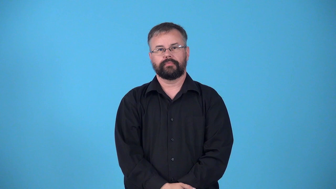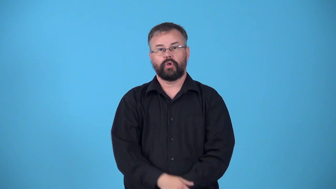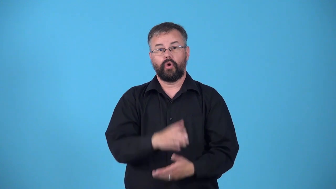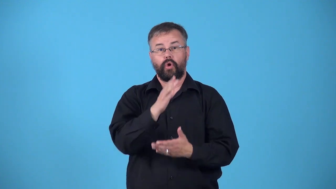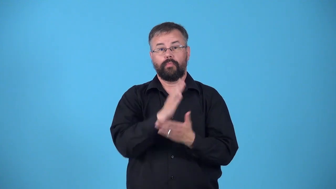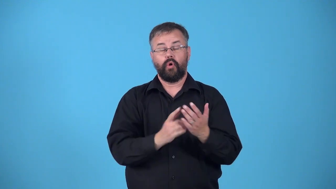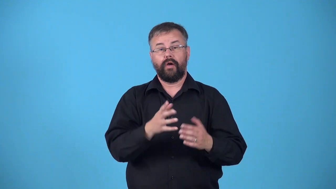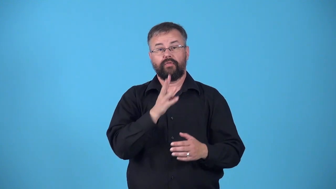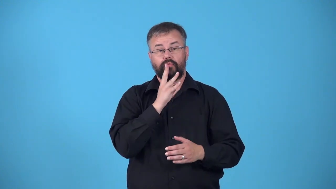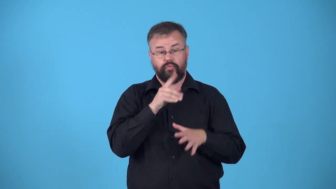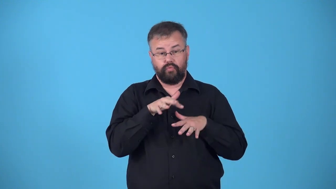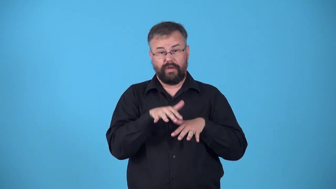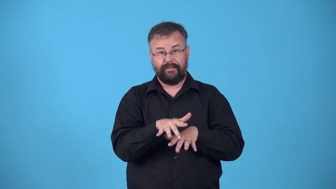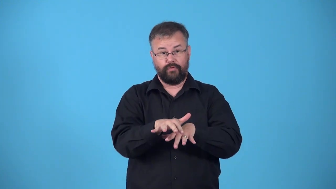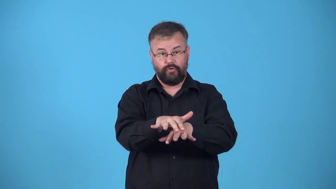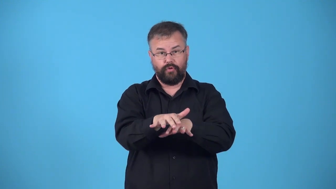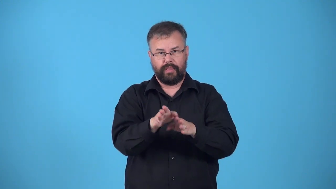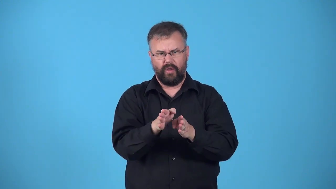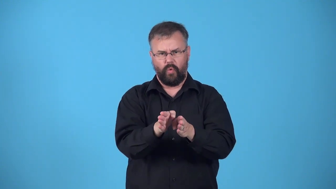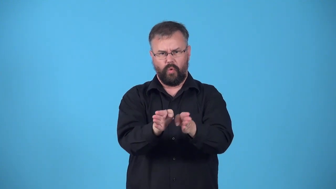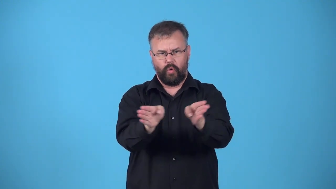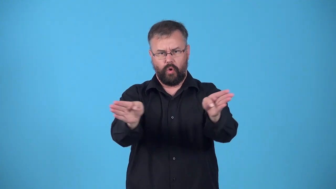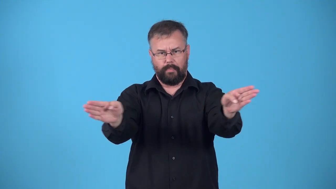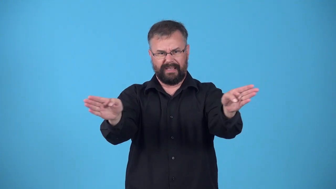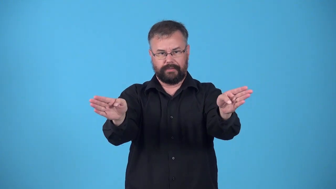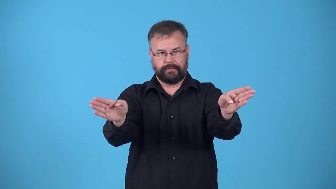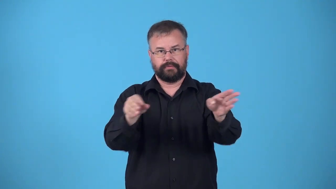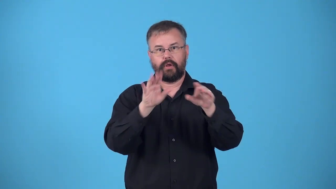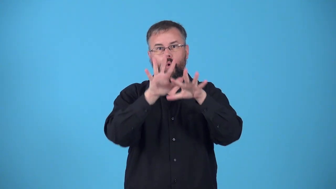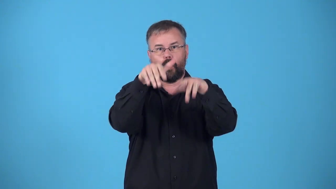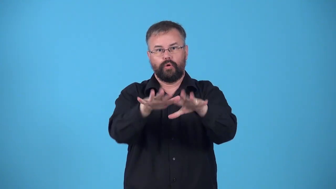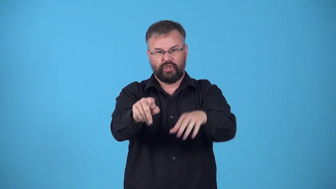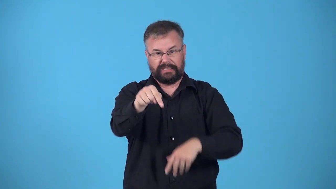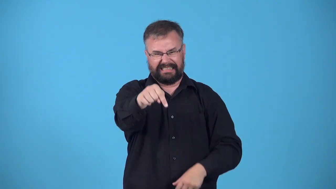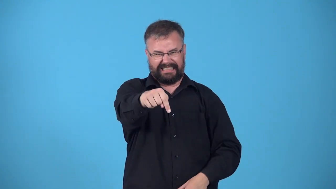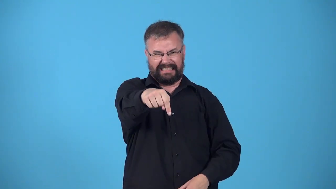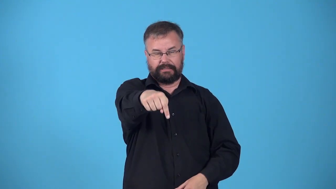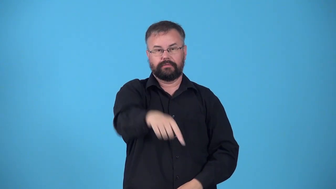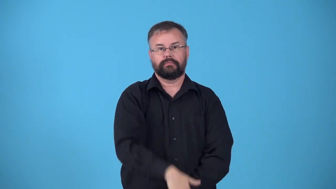mouth of river